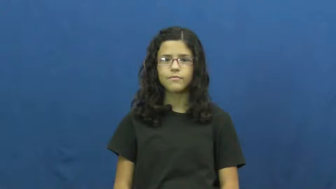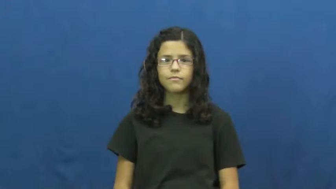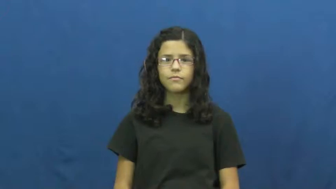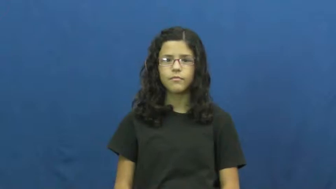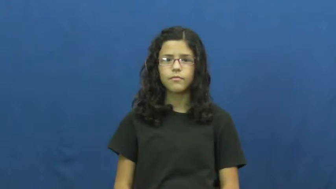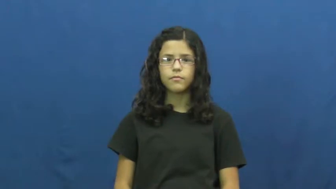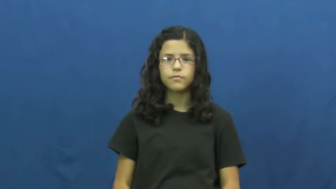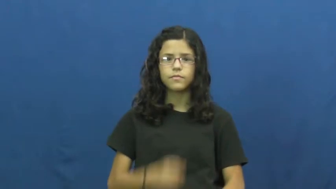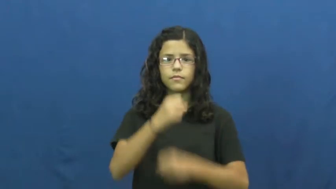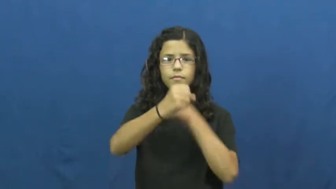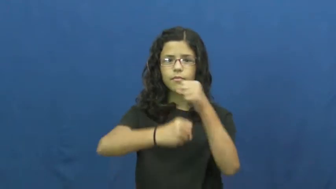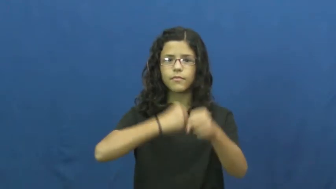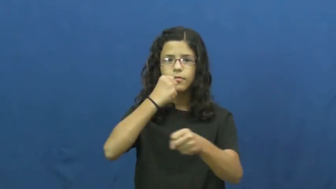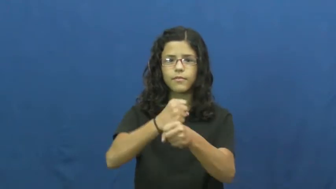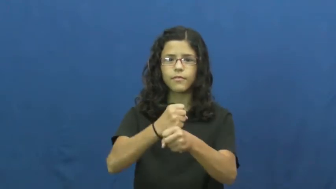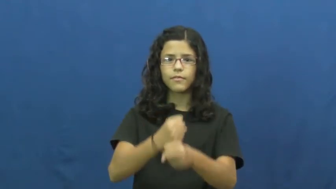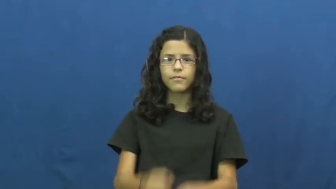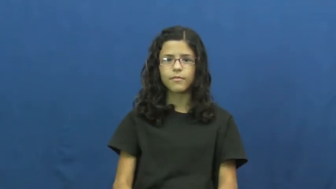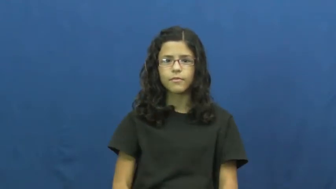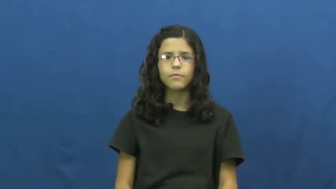year